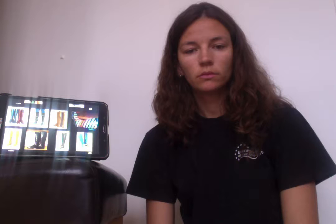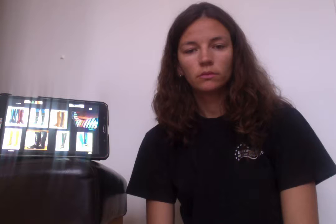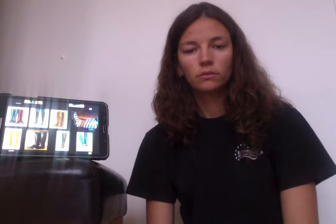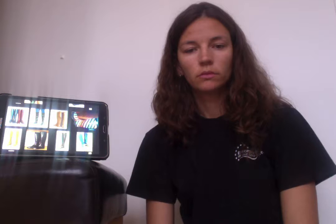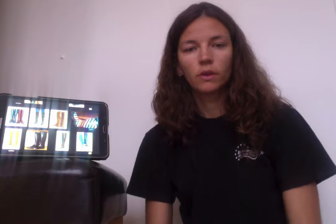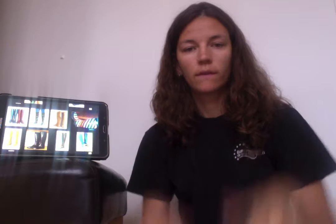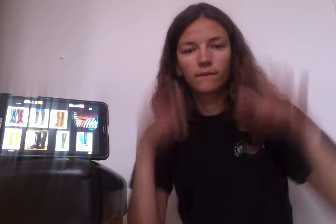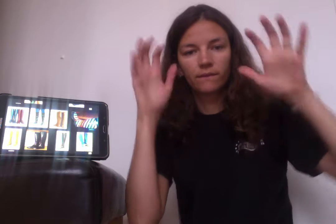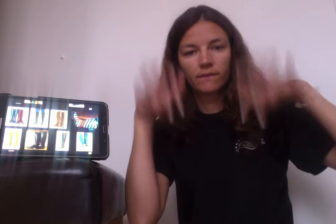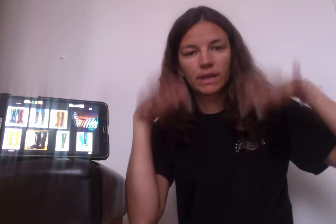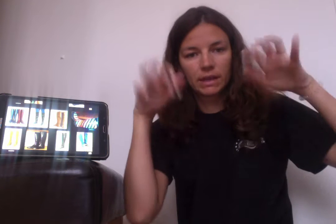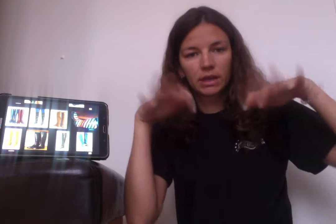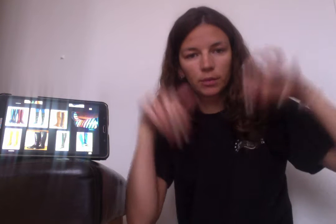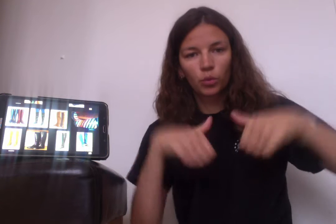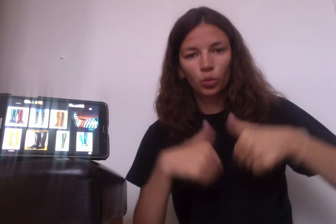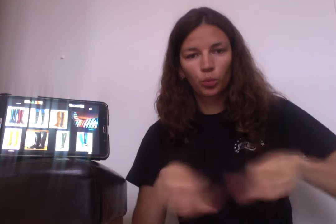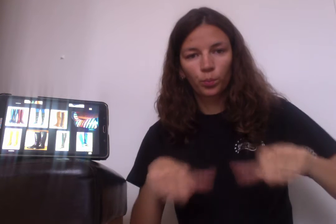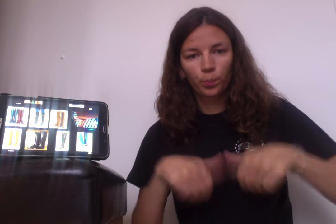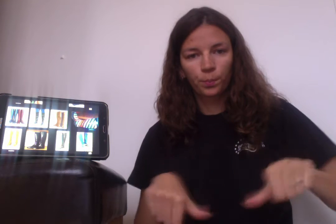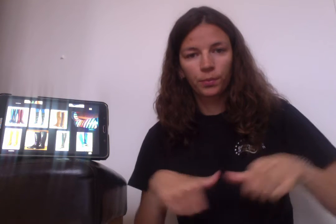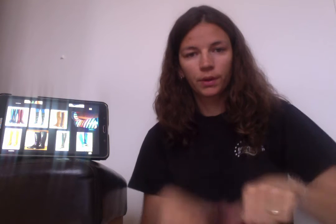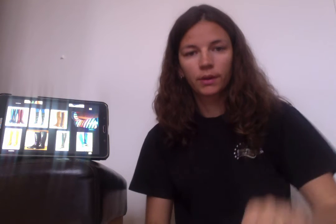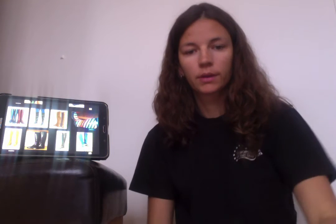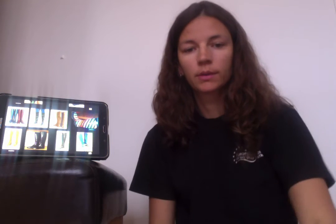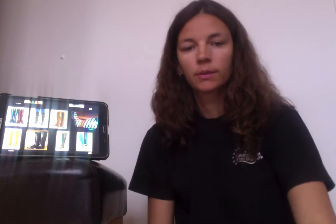boot